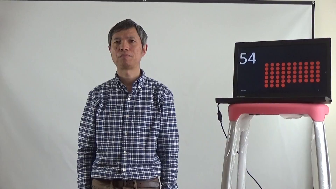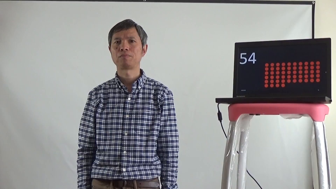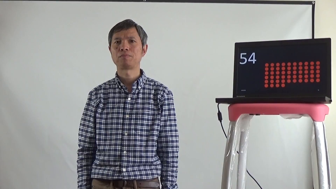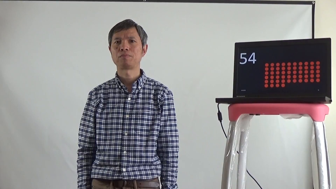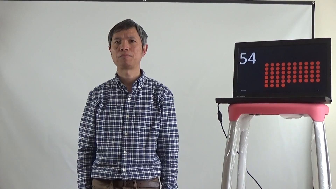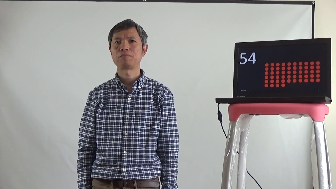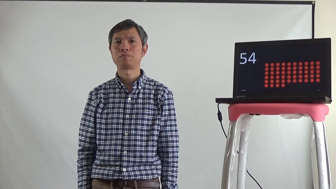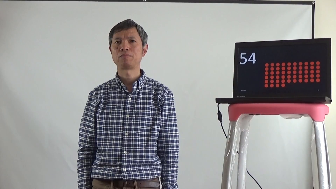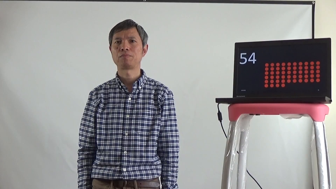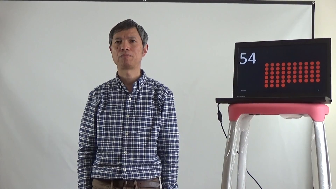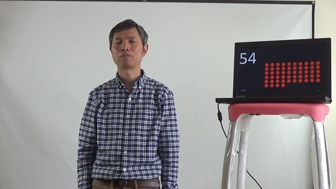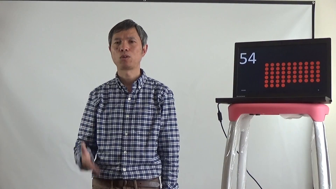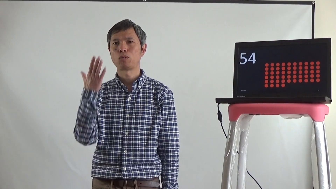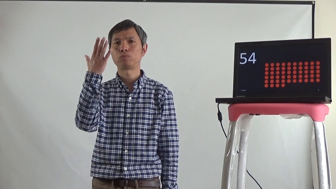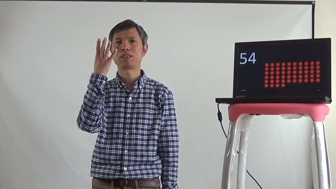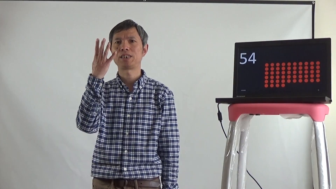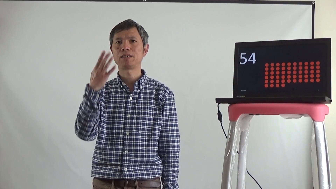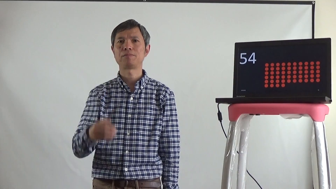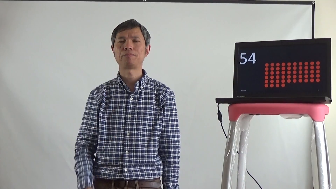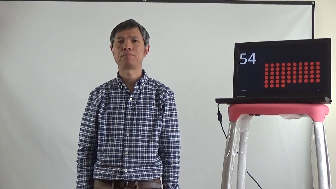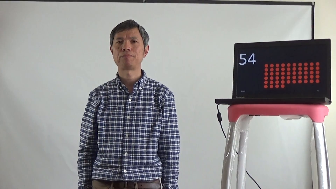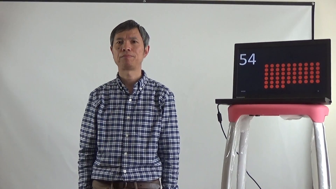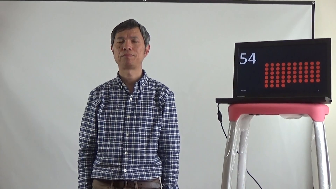number54